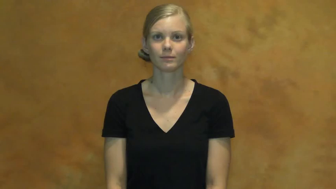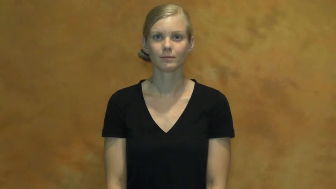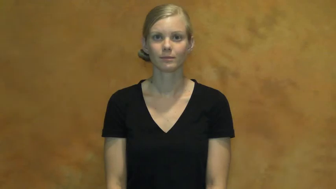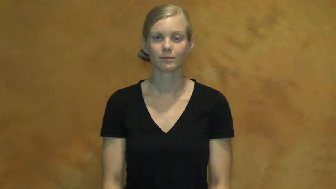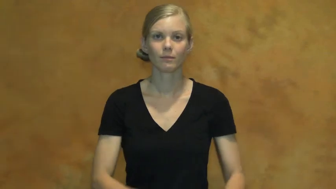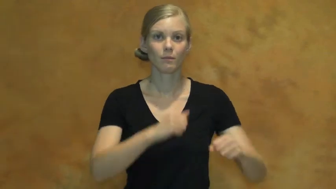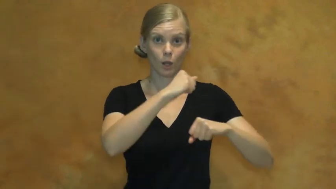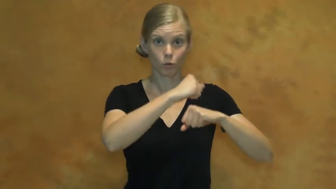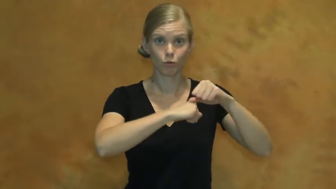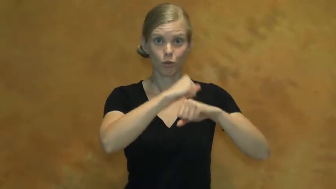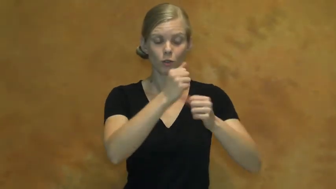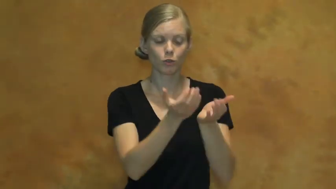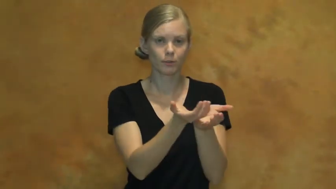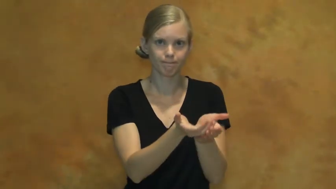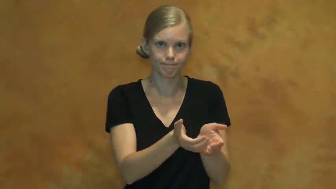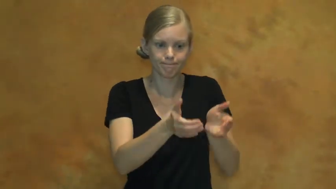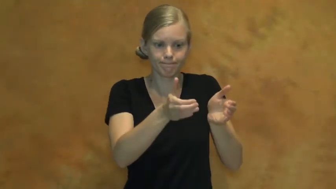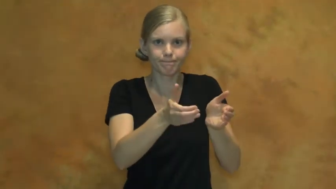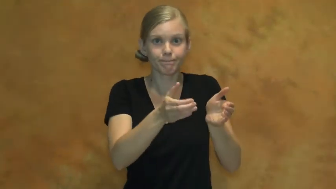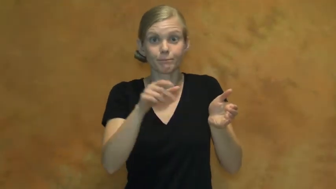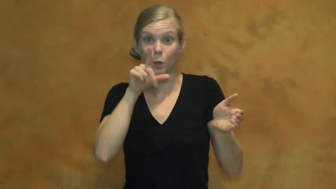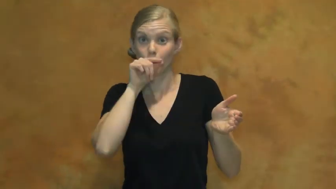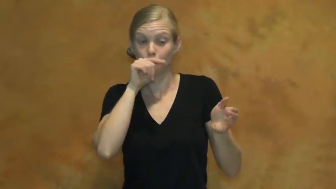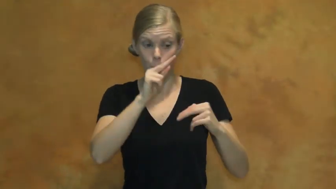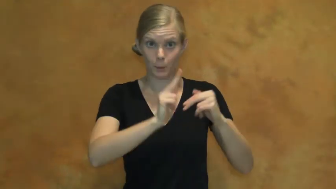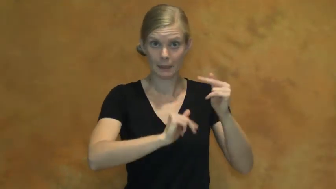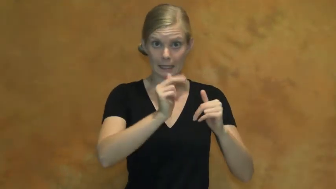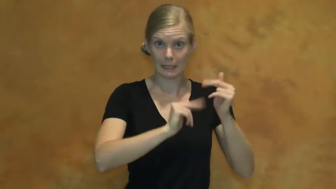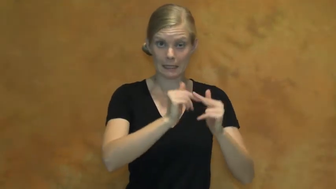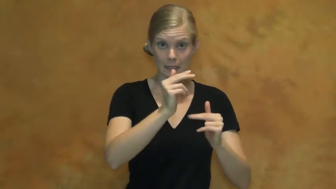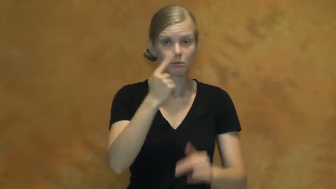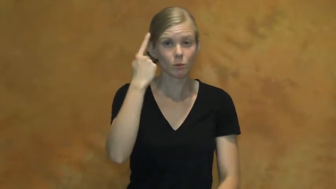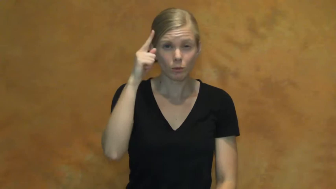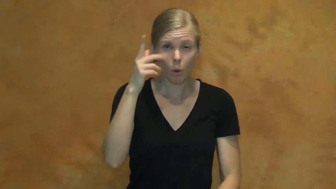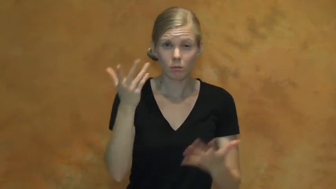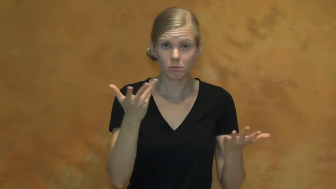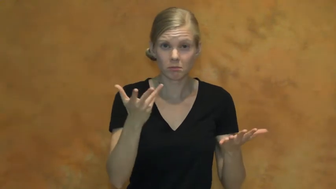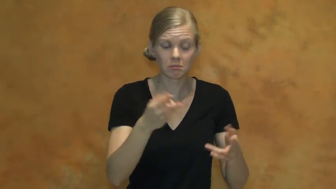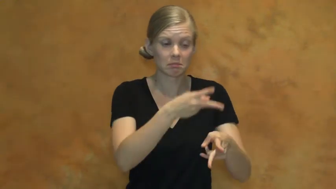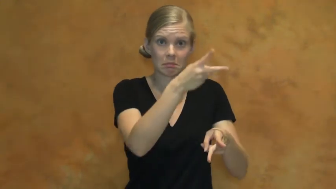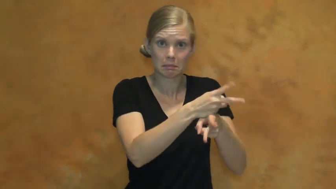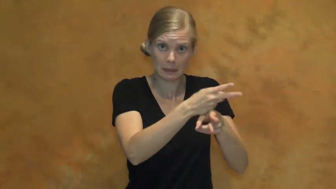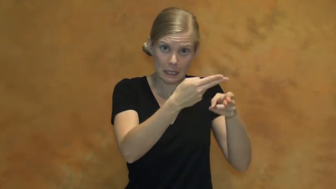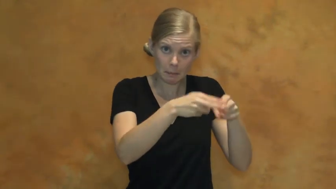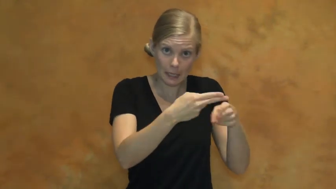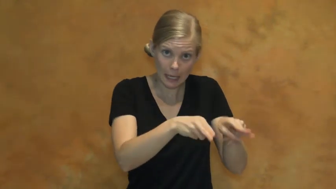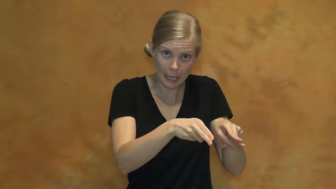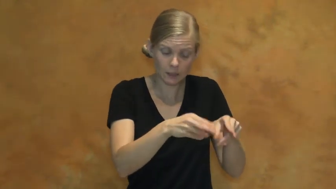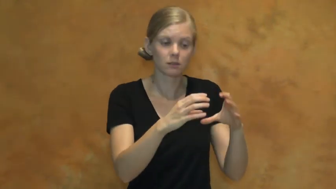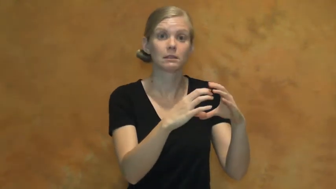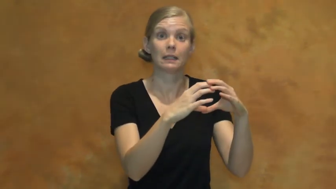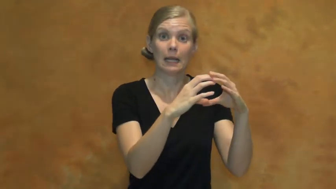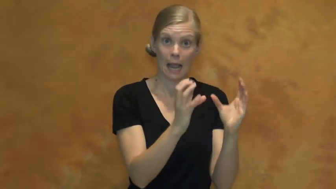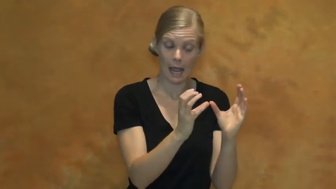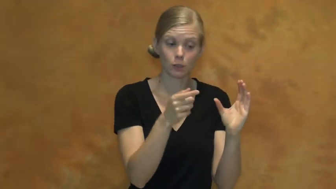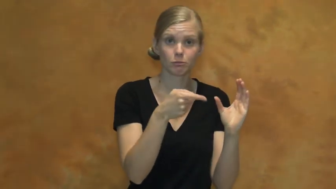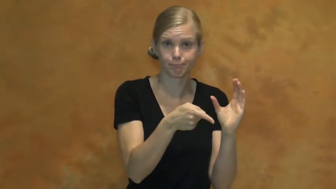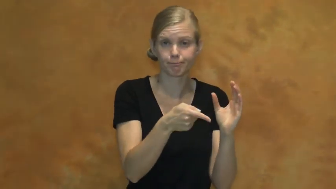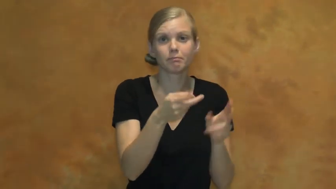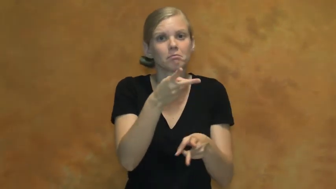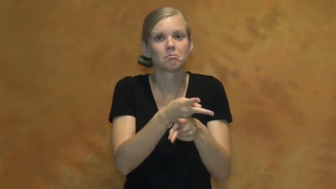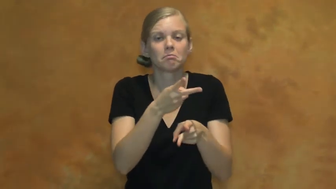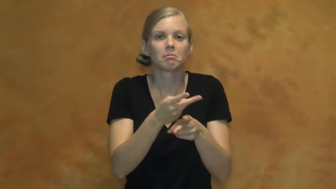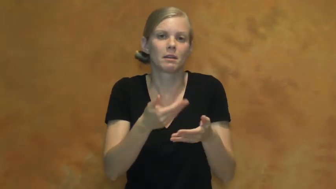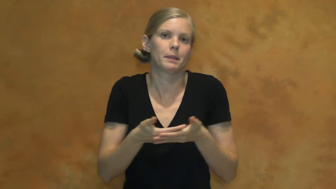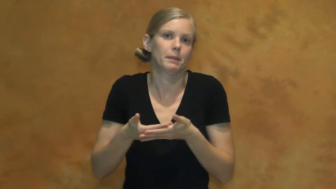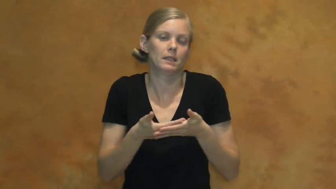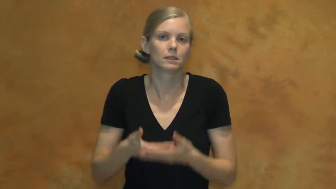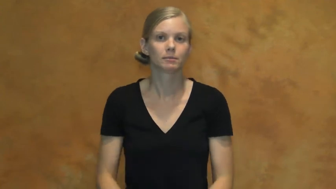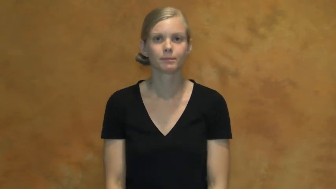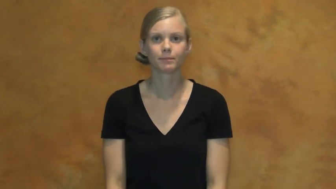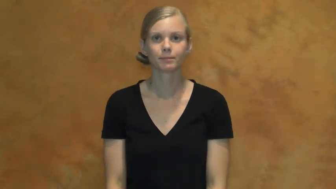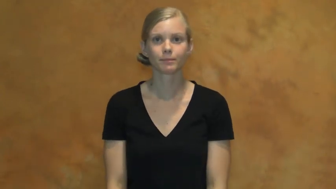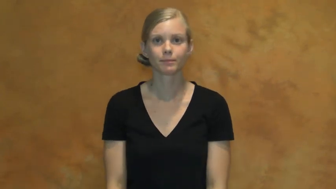nest